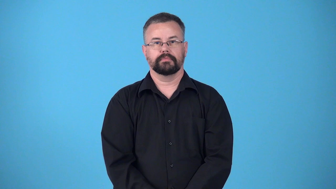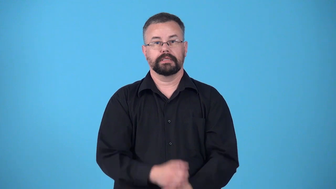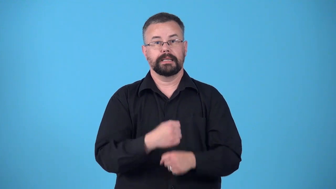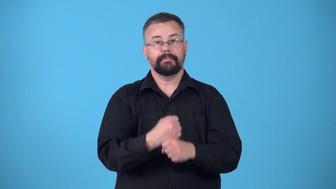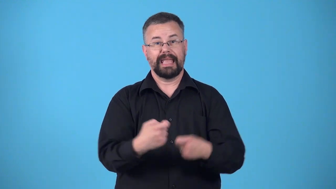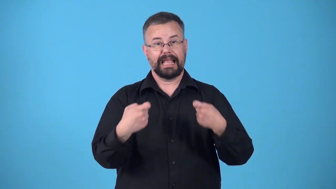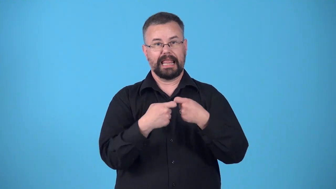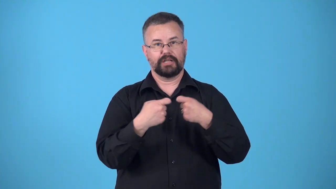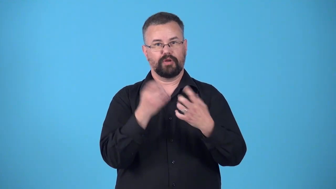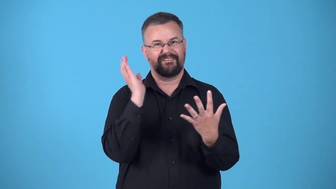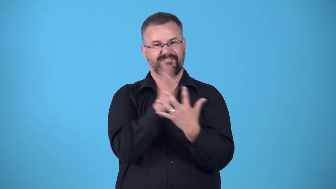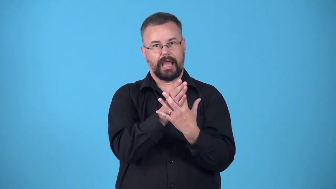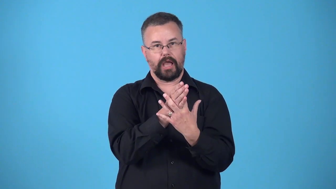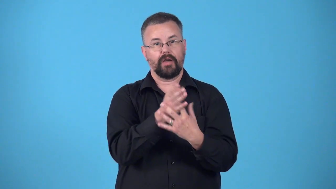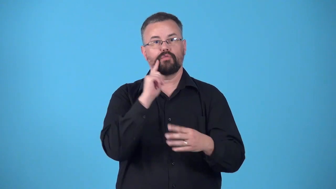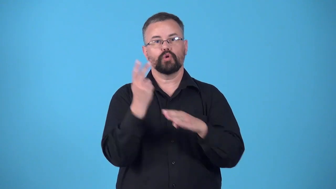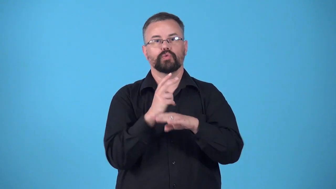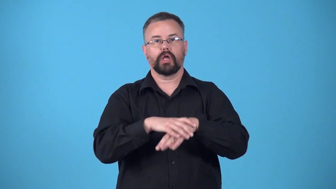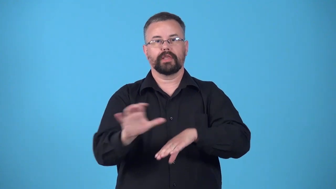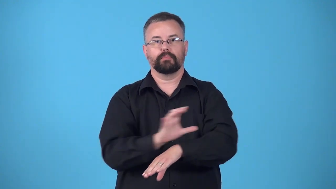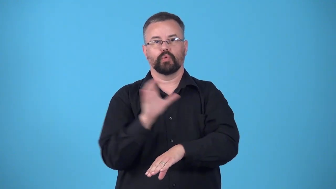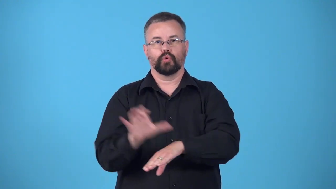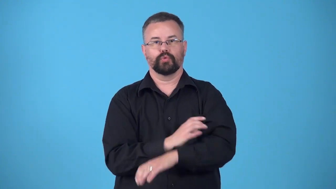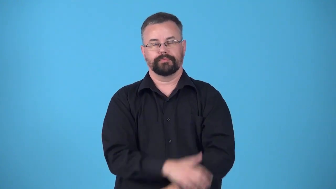digitalize